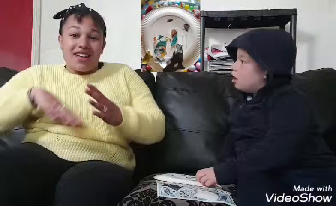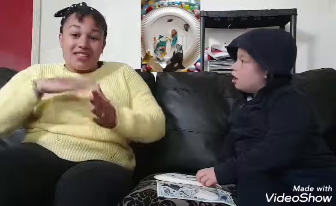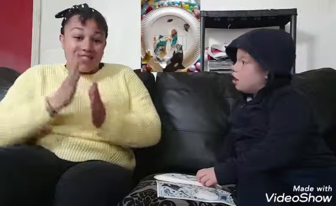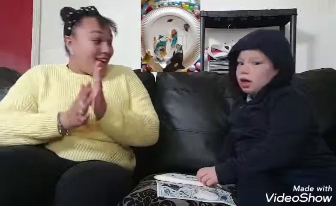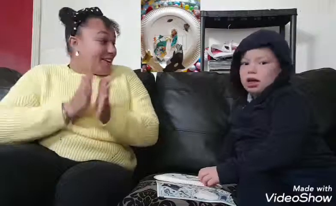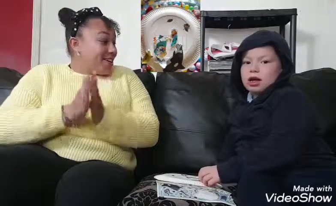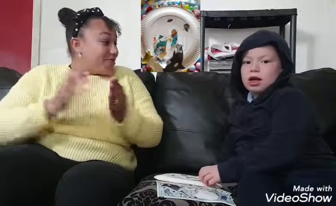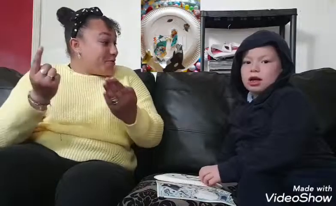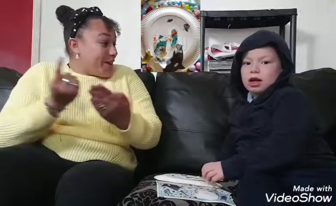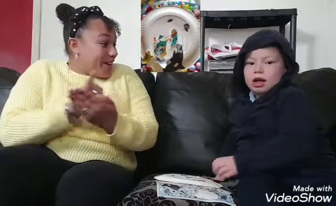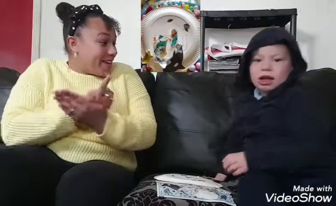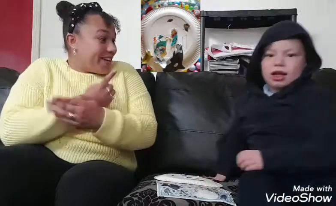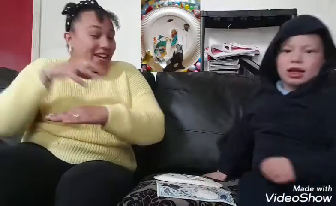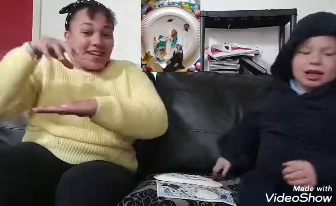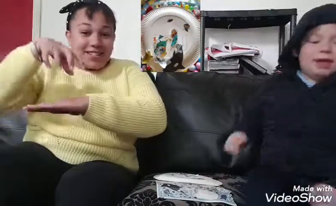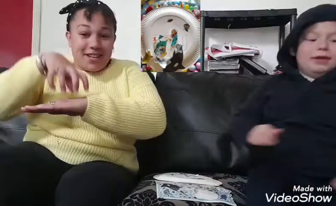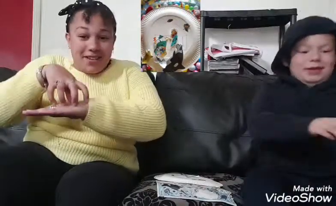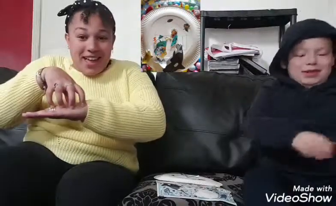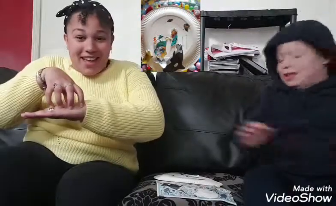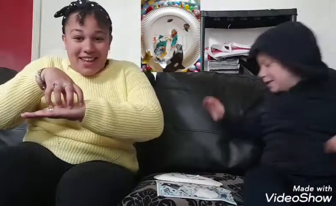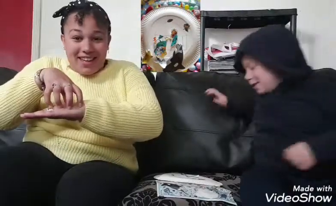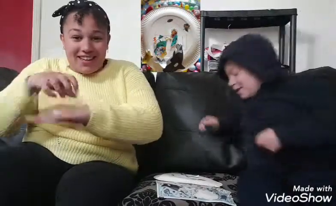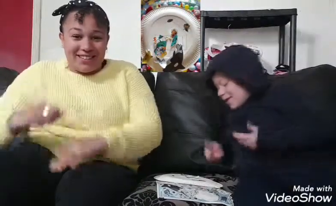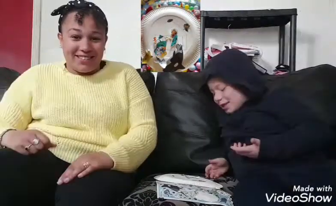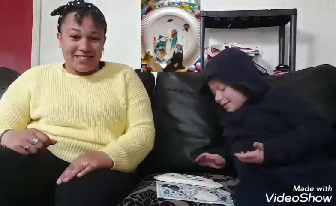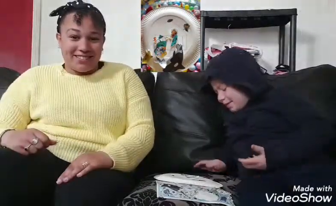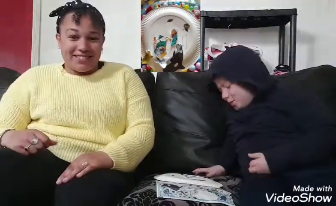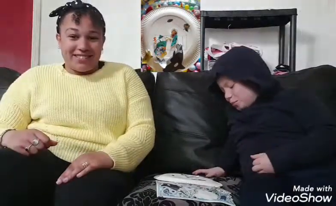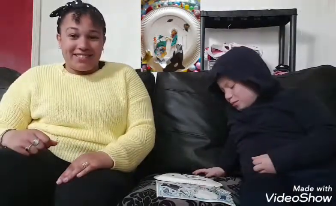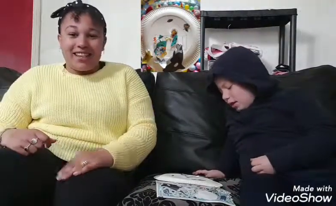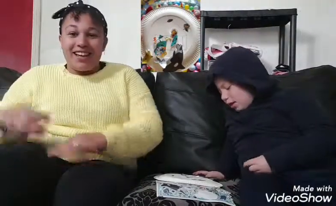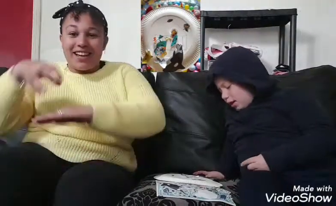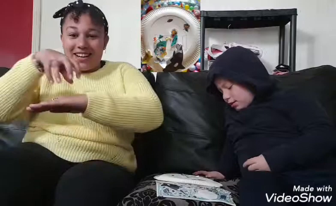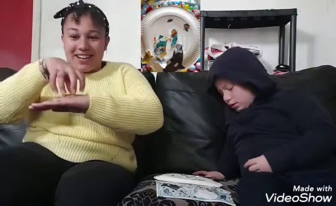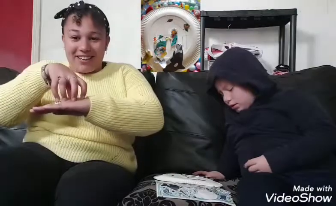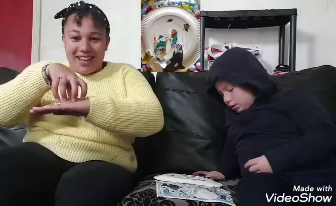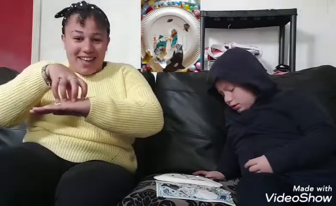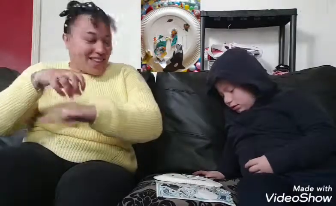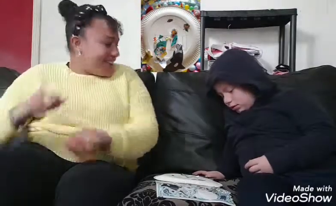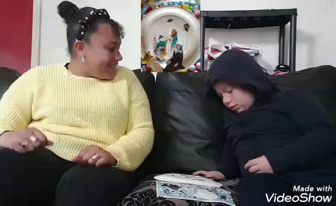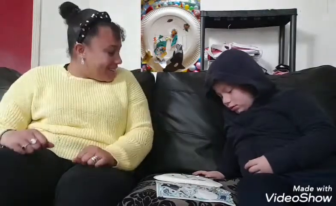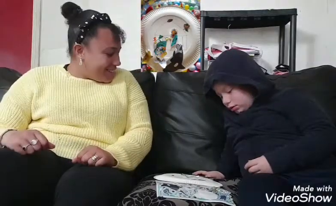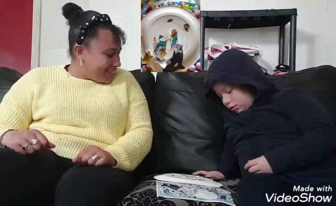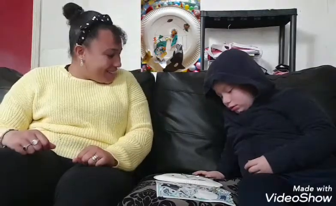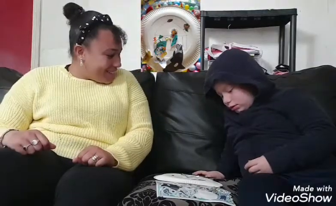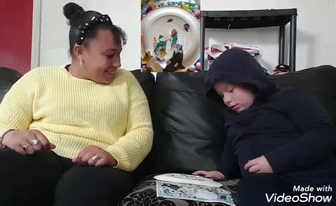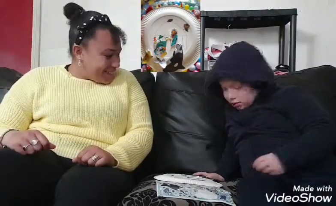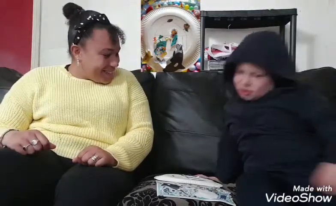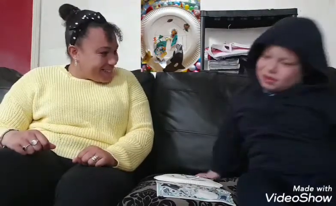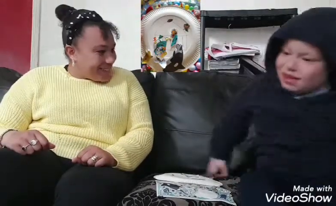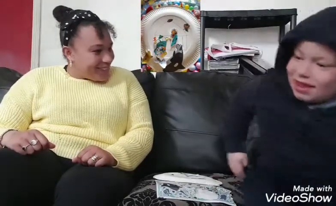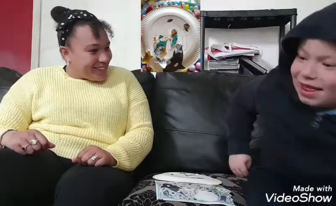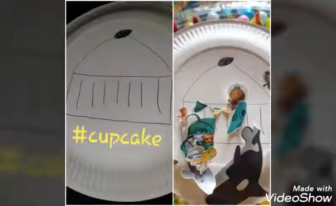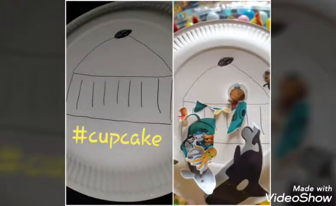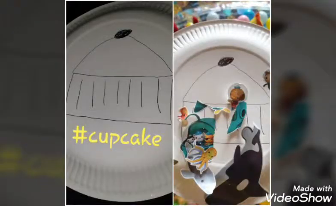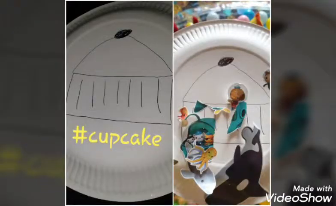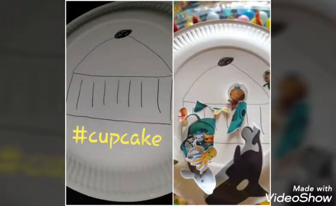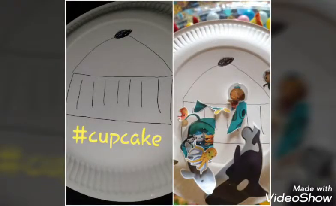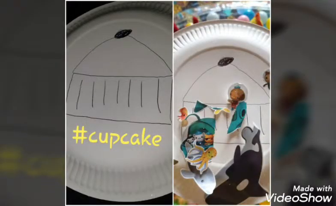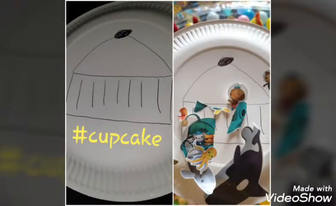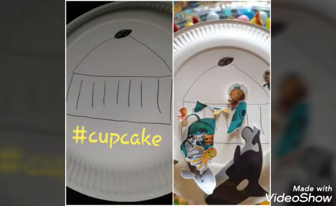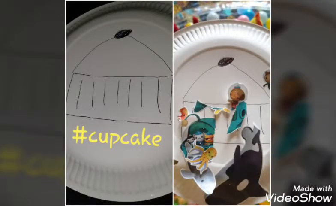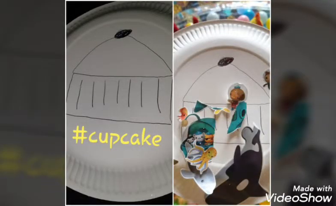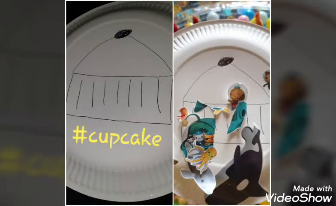CUPCAKE